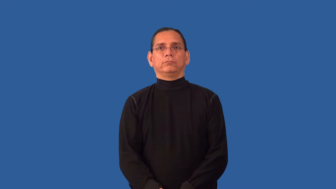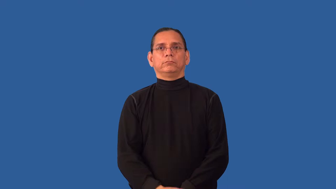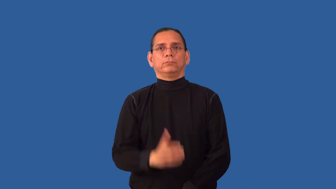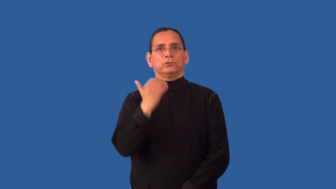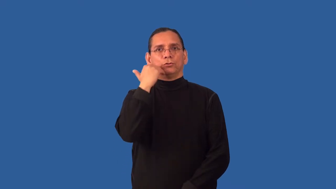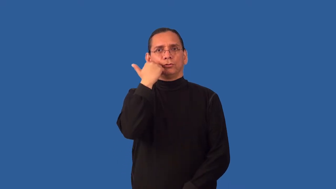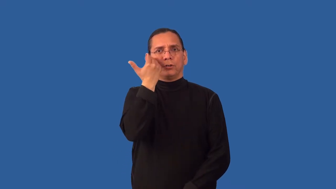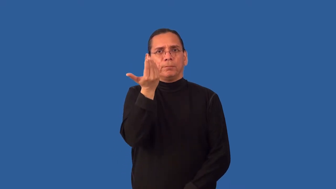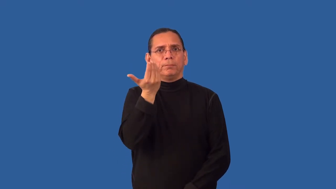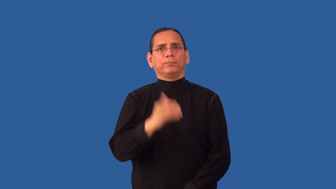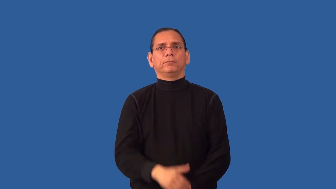ashamed,inglorious